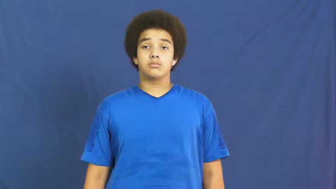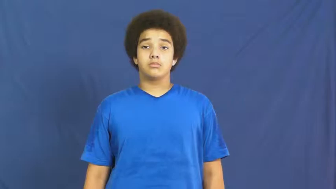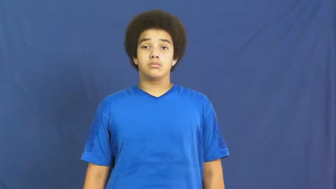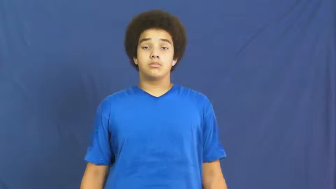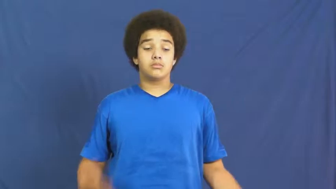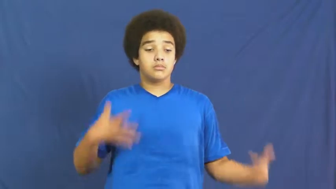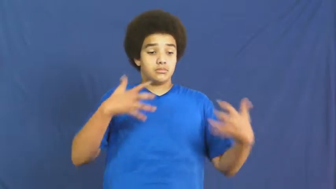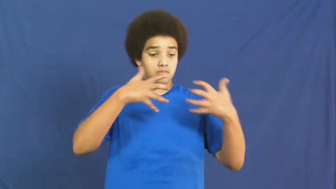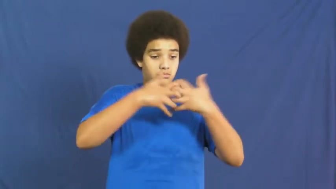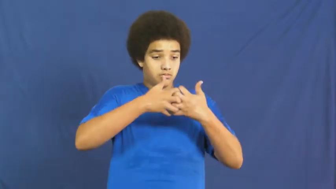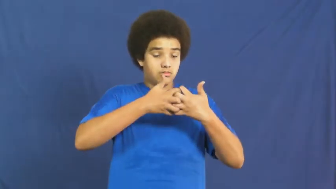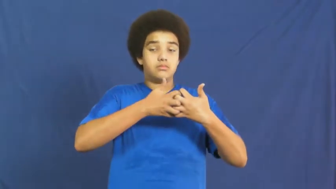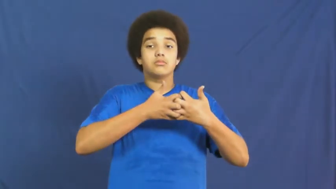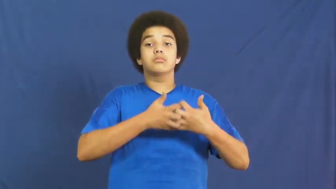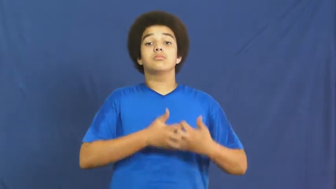interface